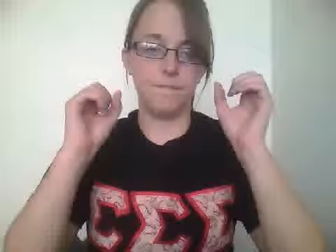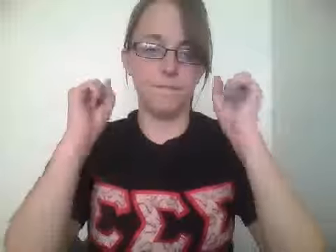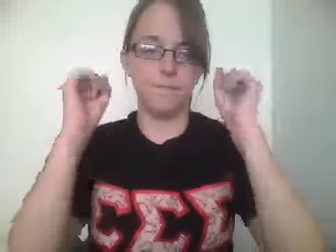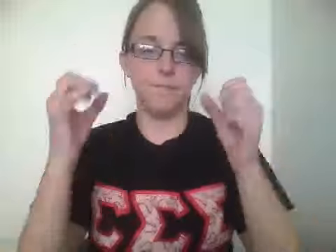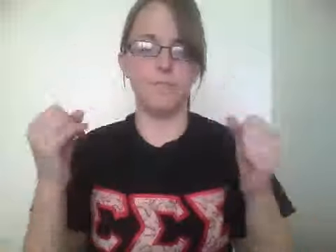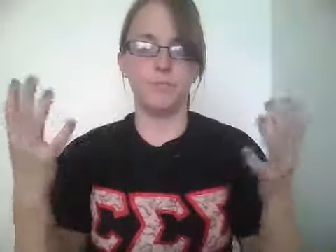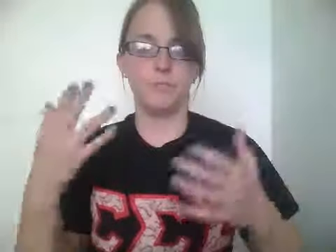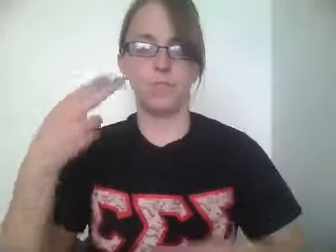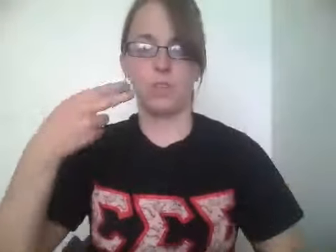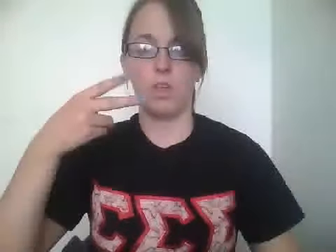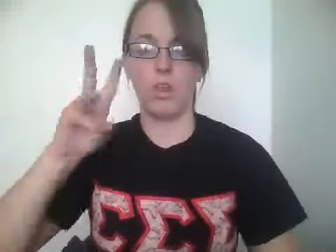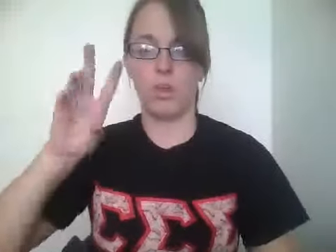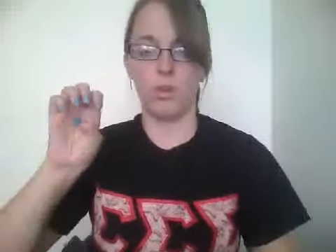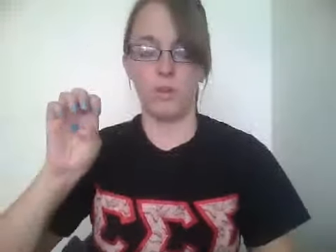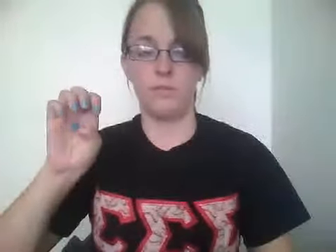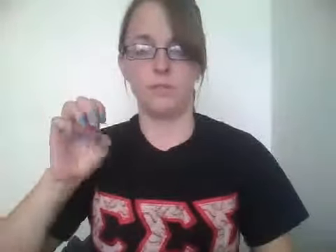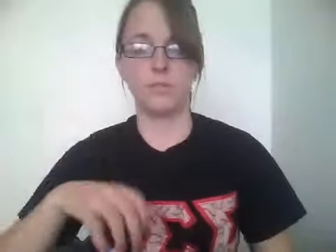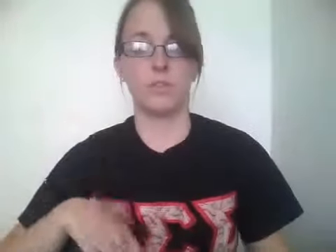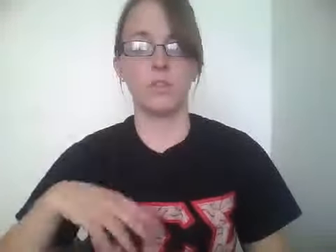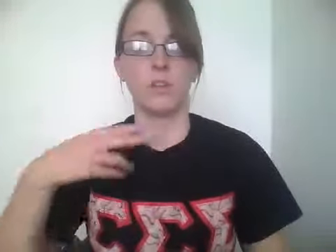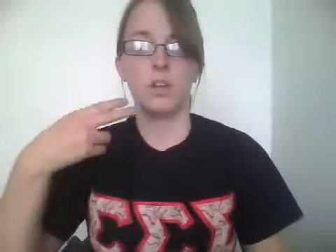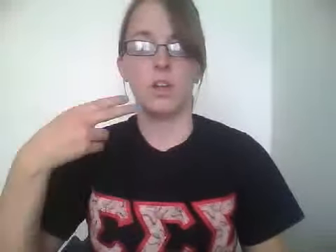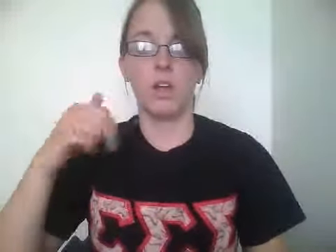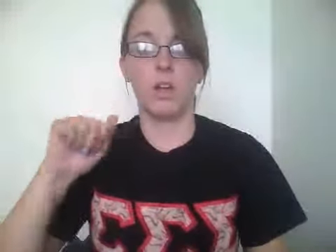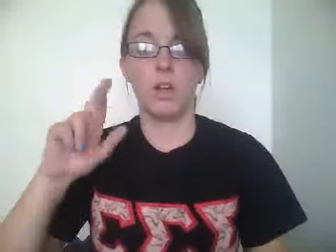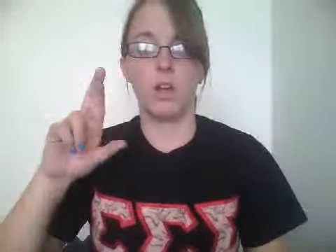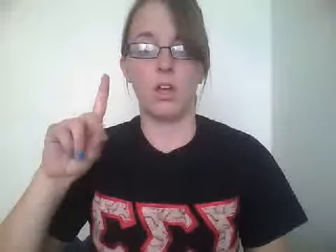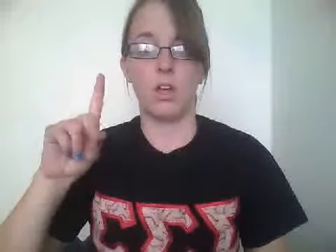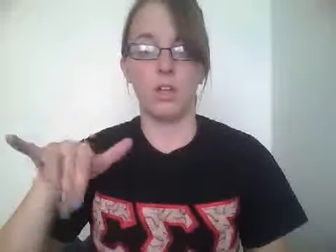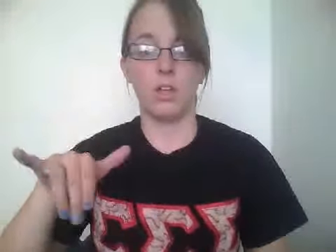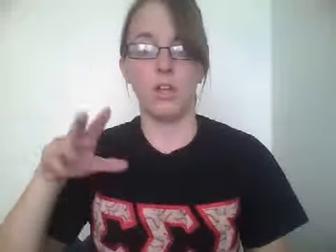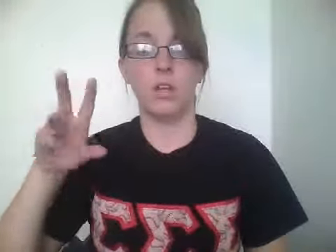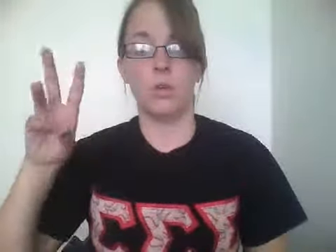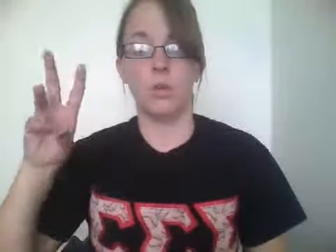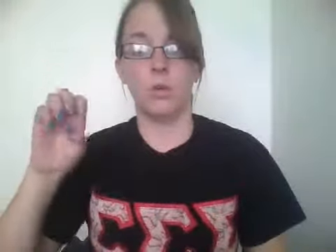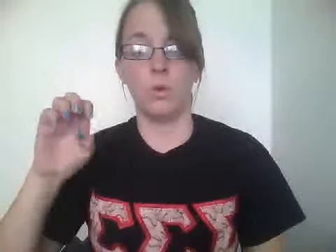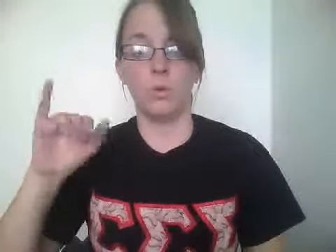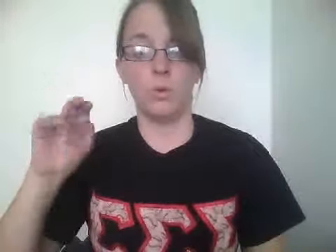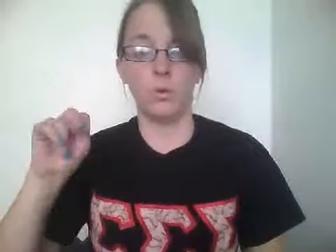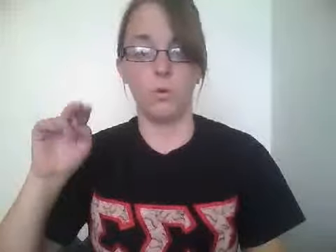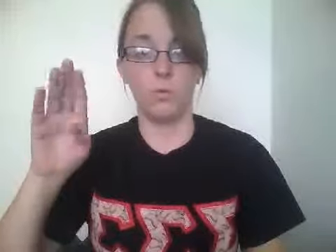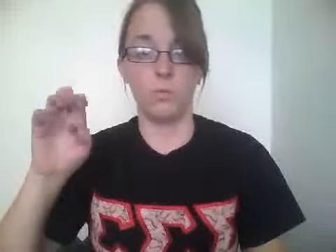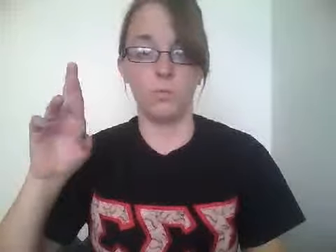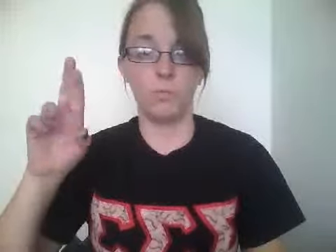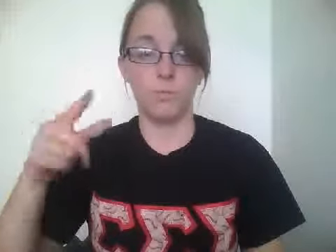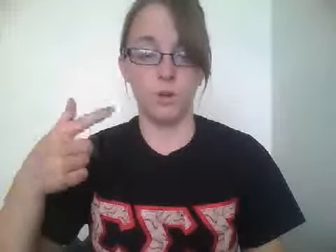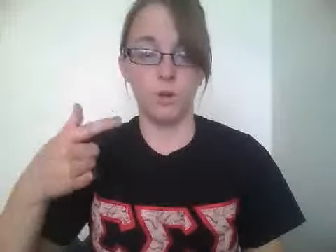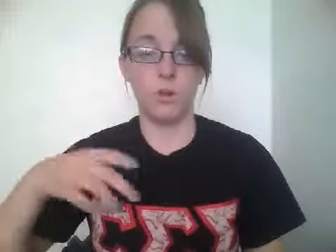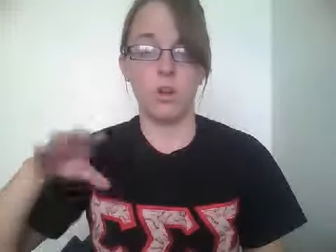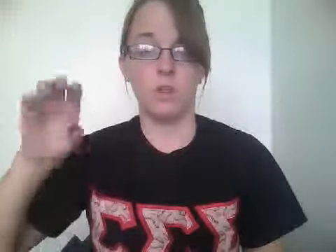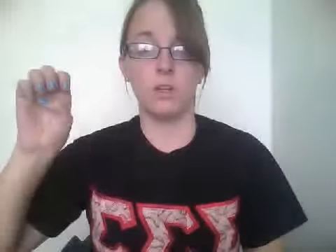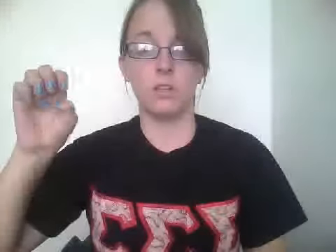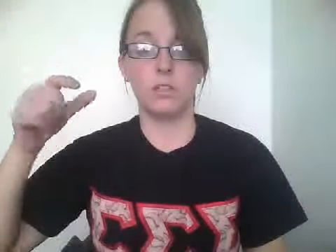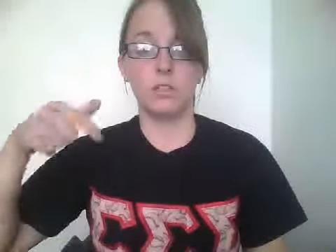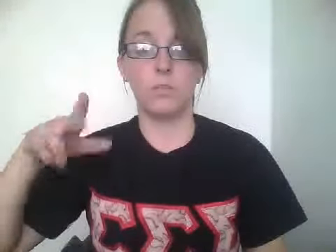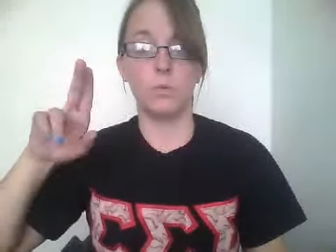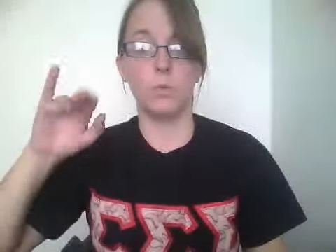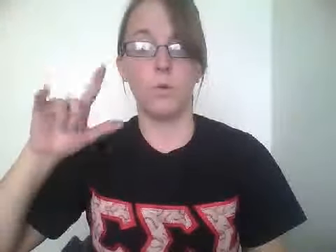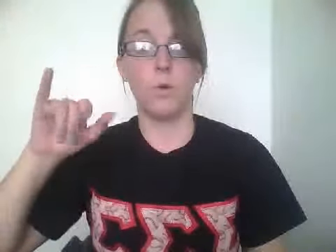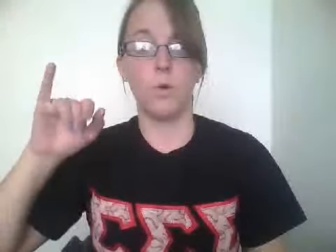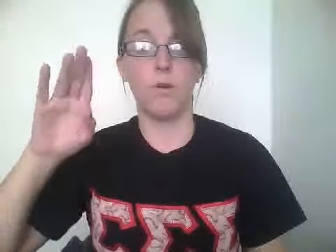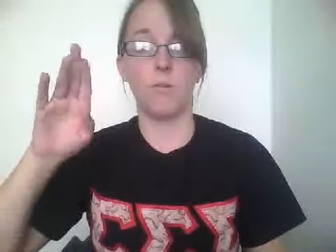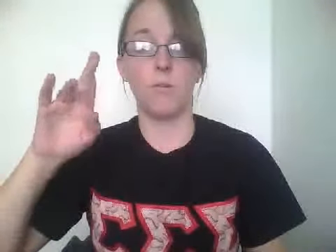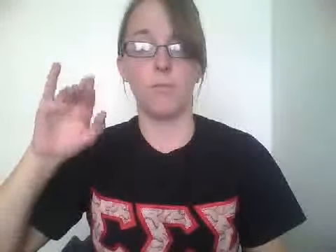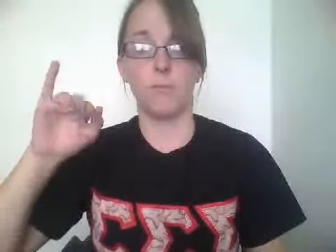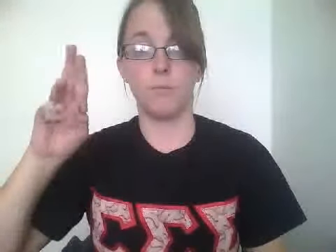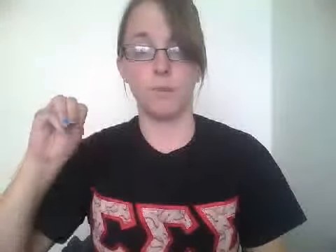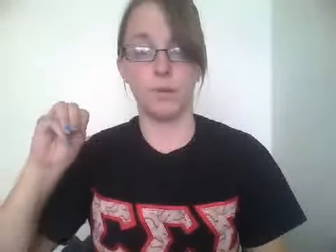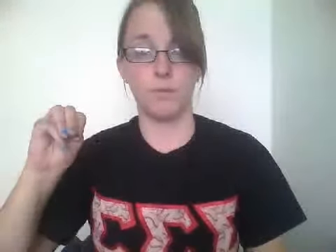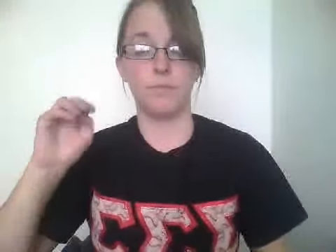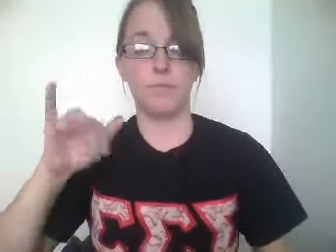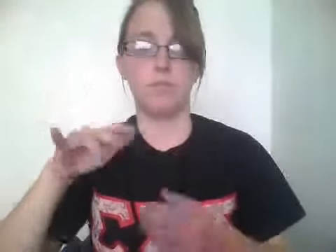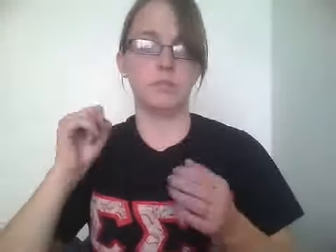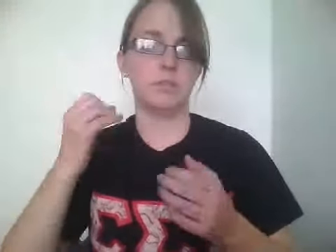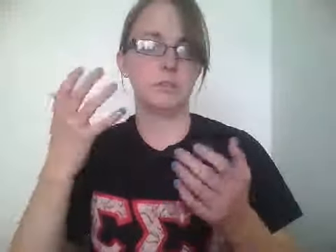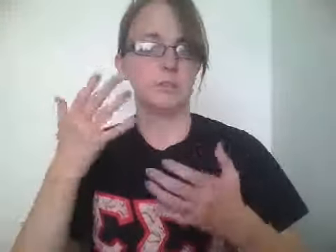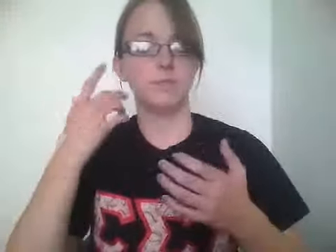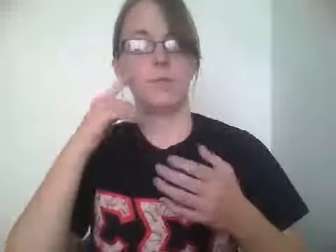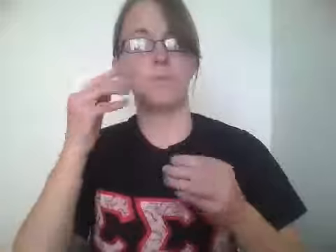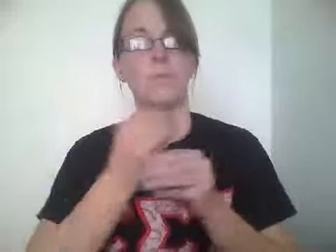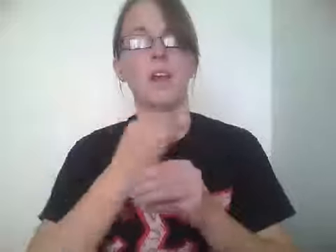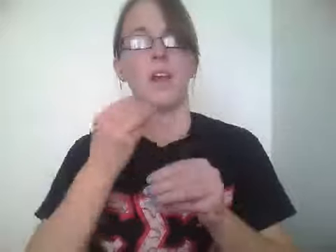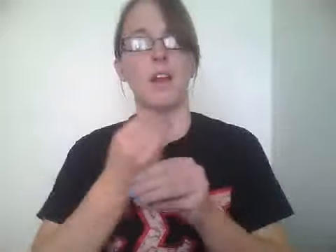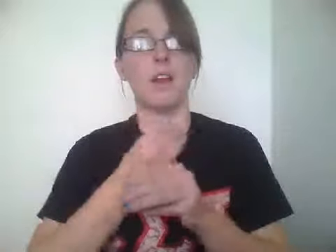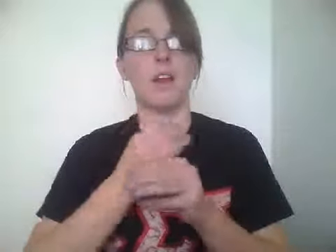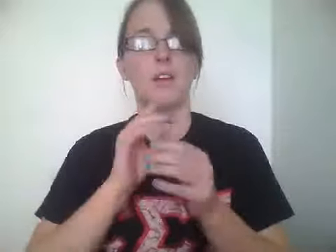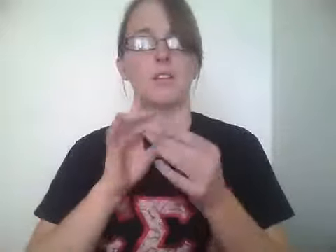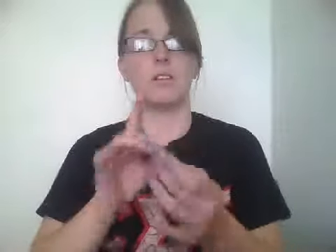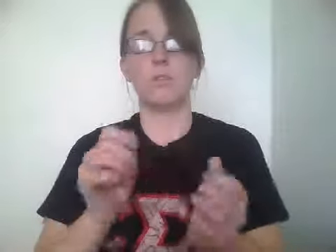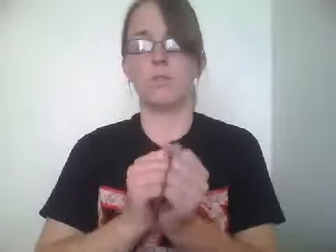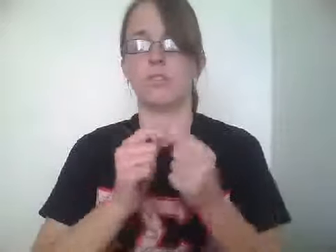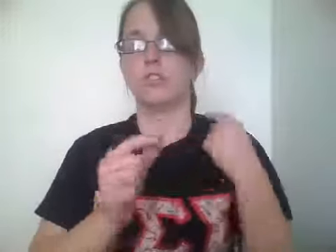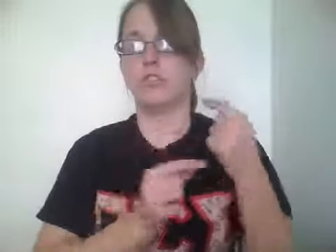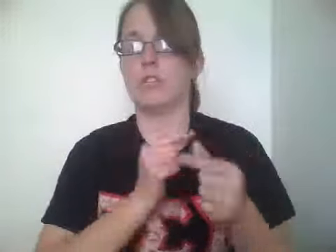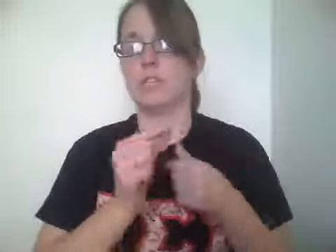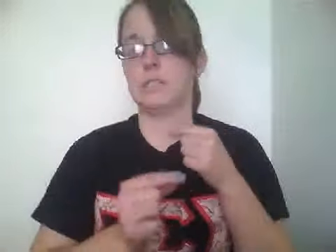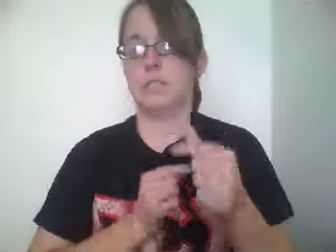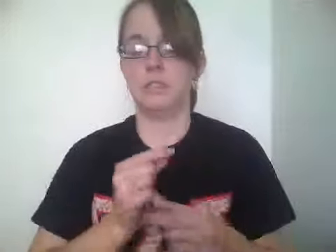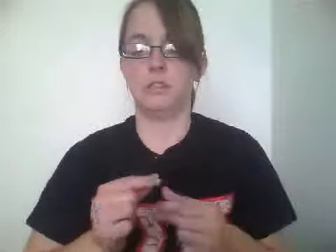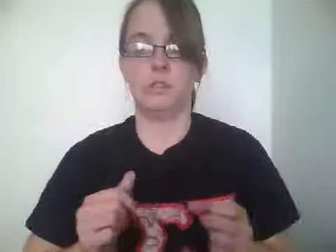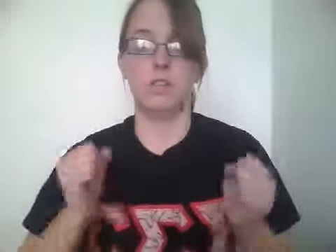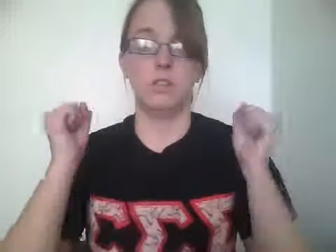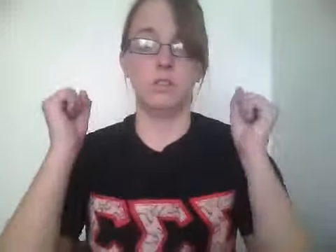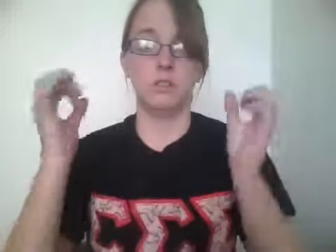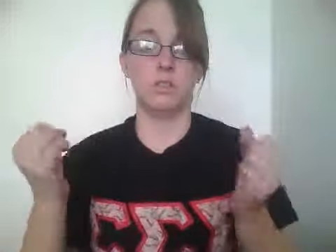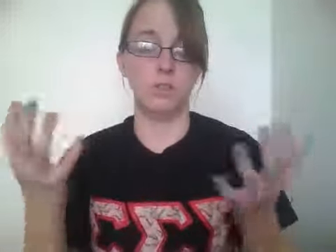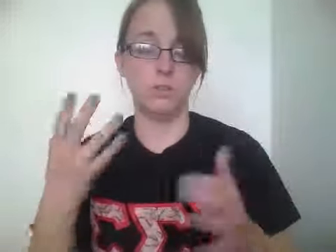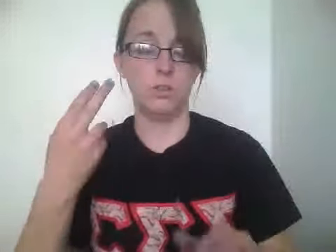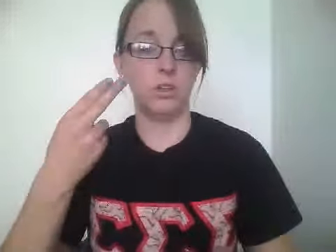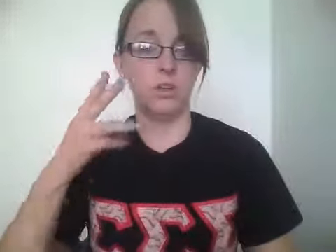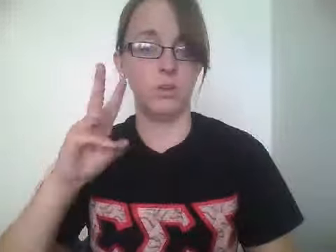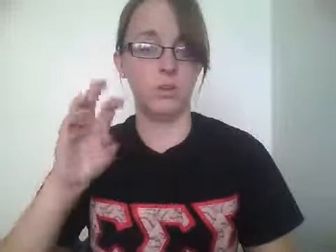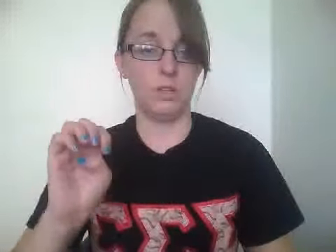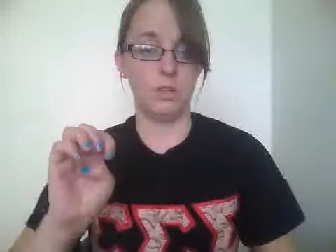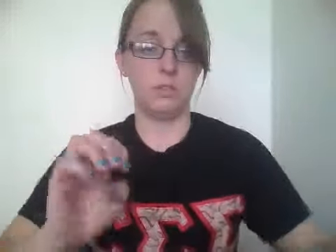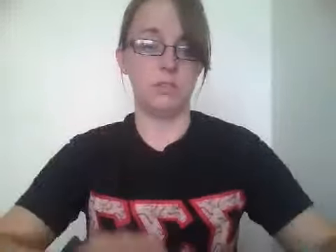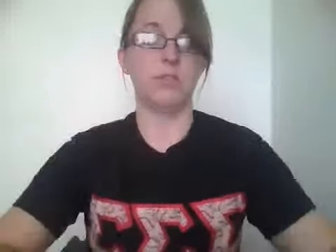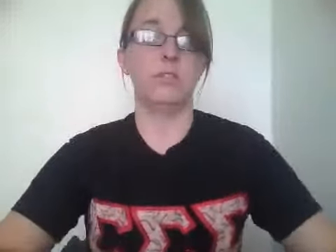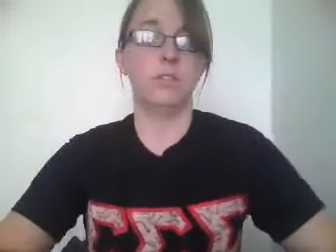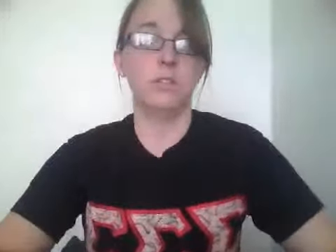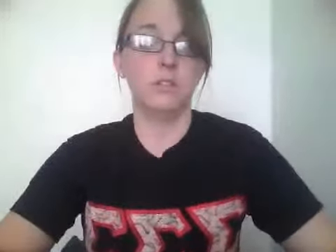Hardy Weinberg Equilibrium